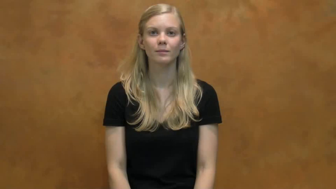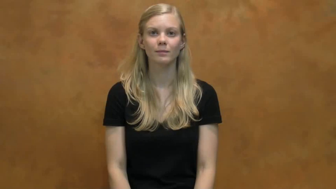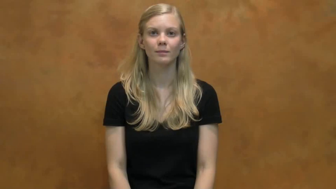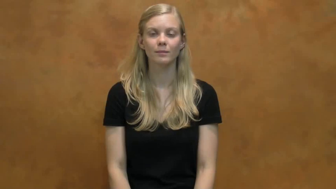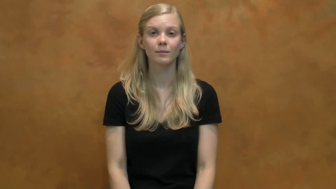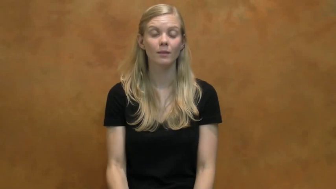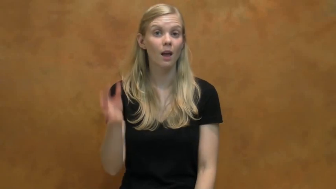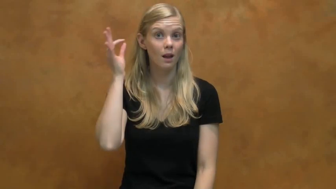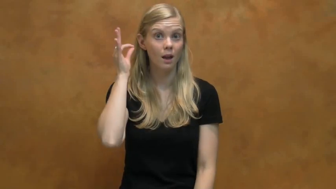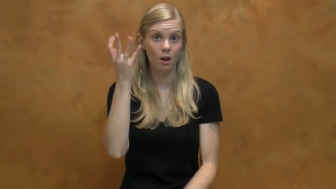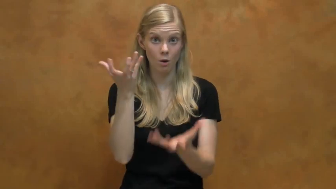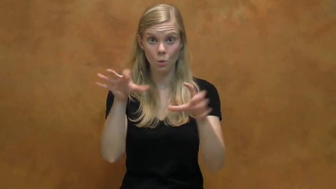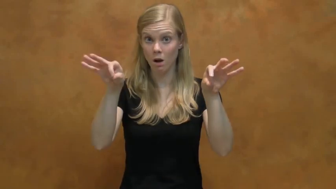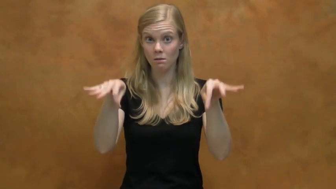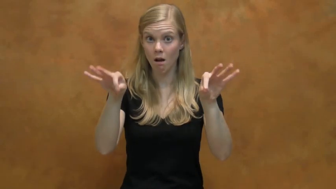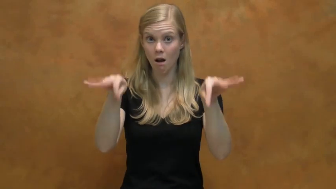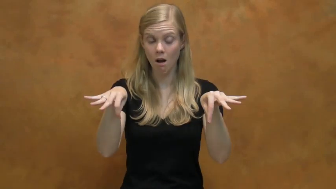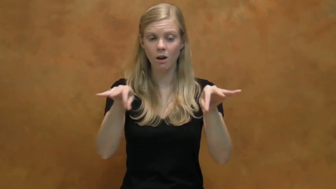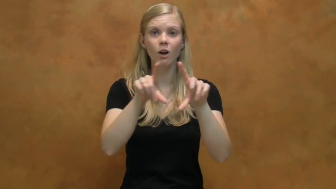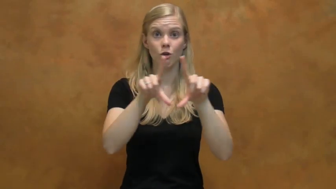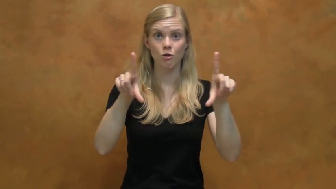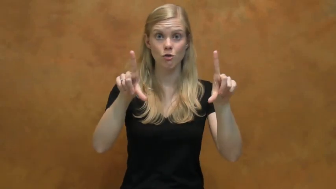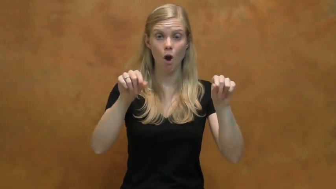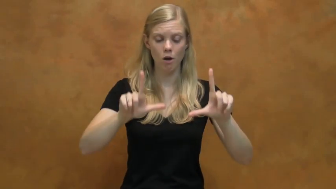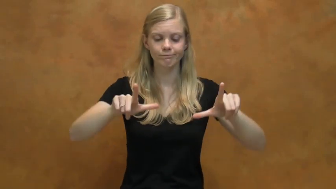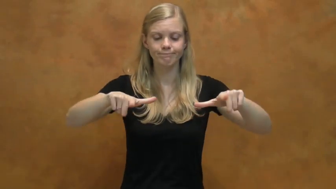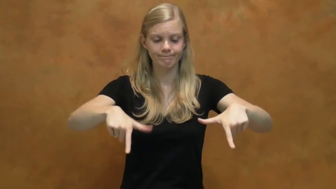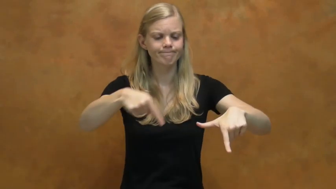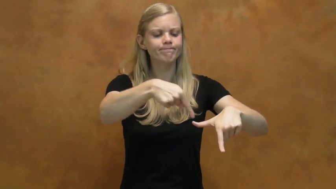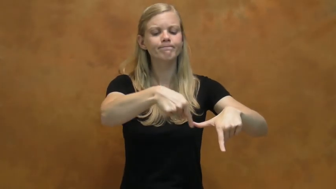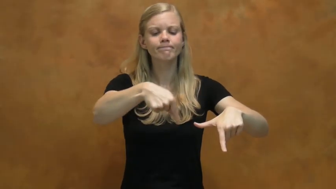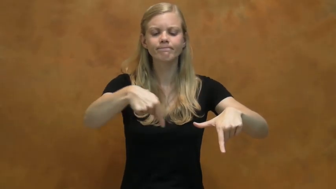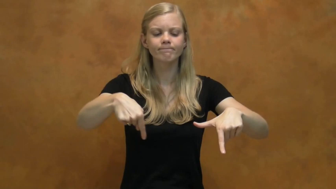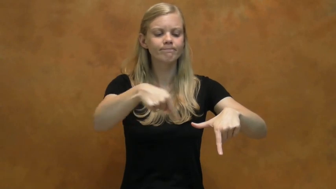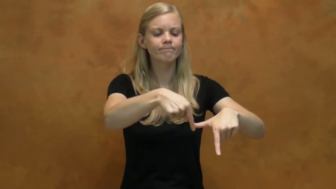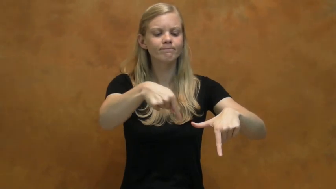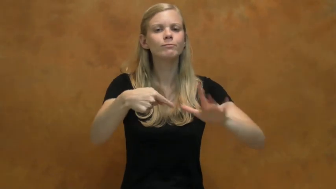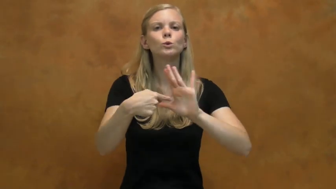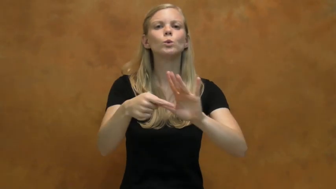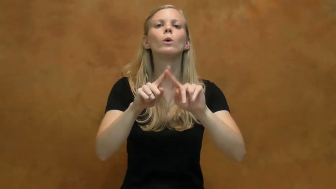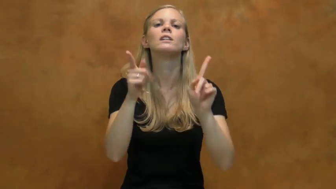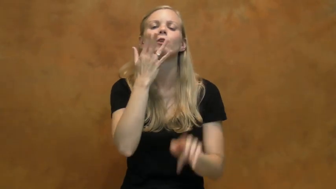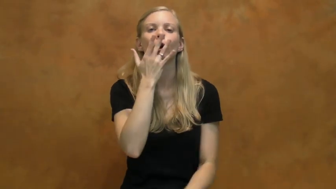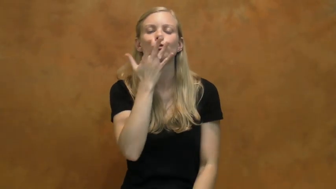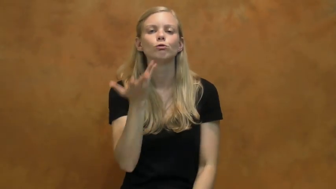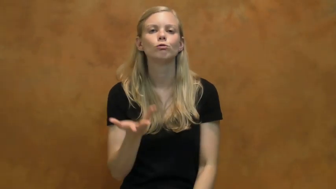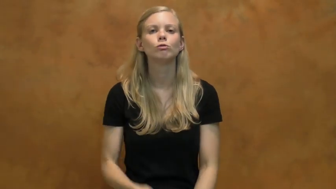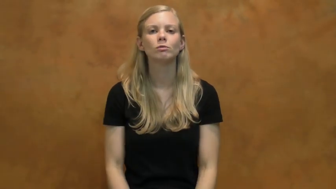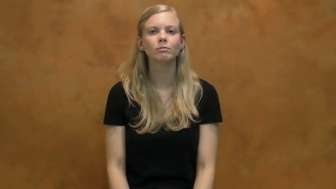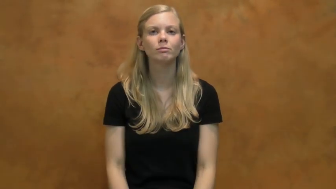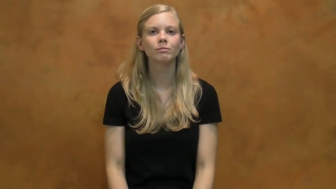hair color chart